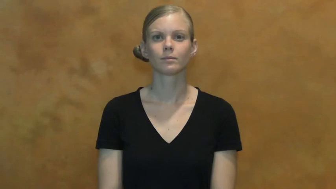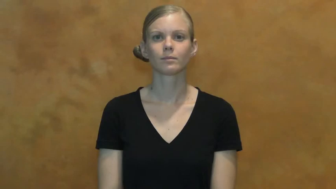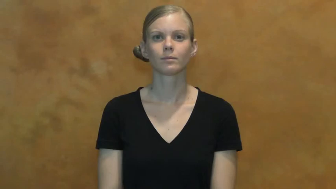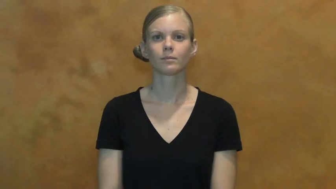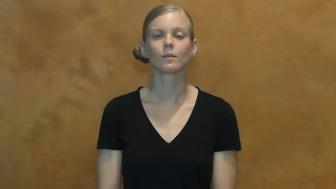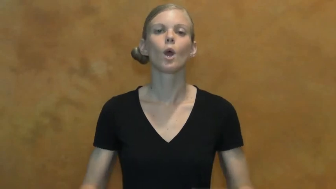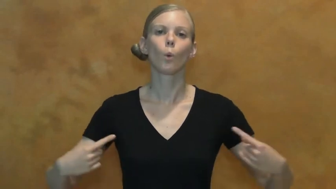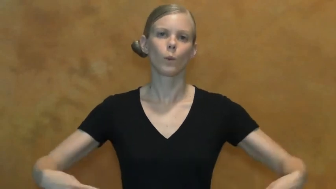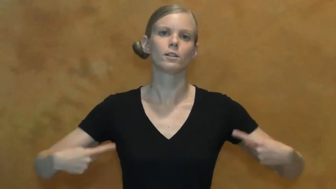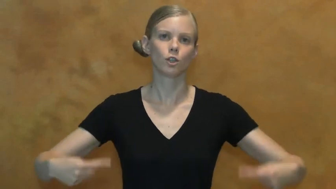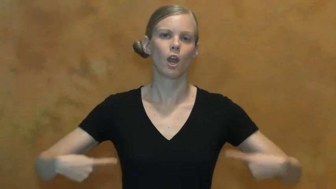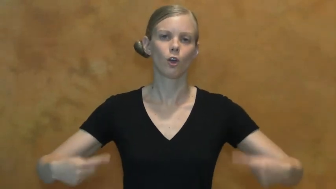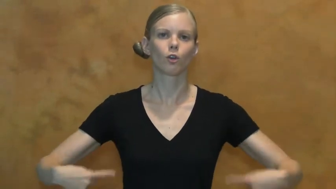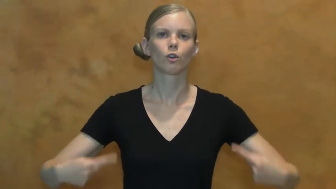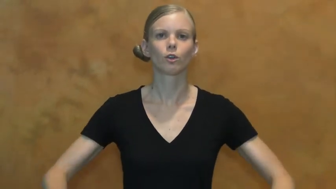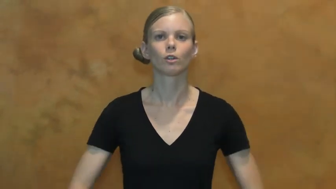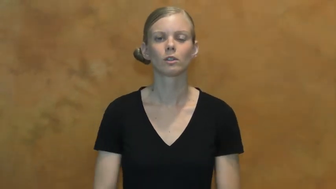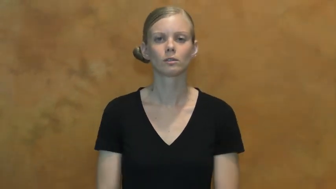wheelchair